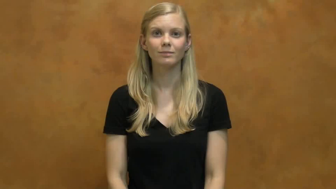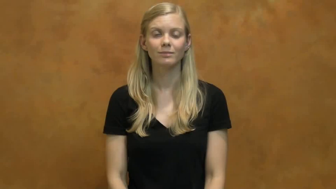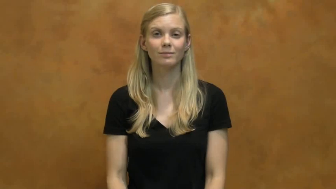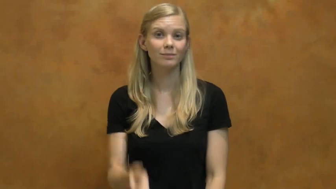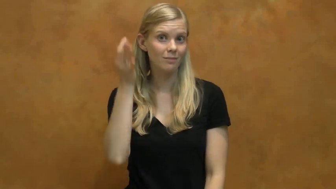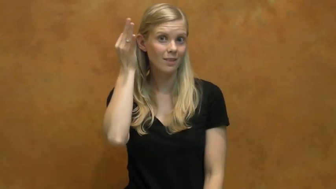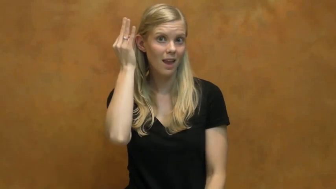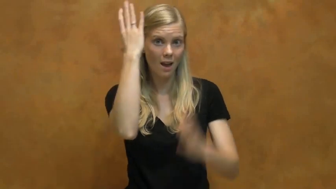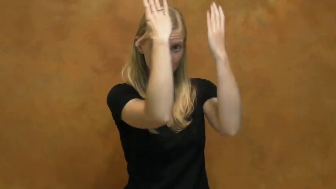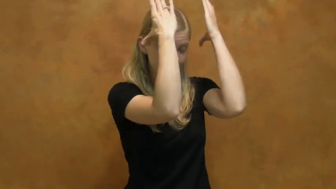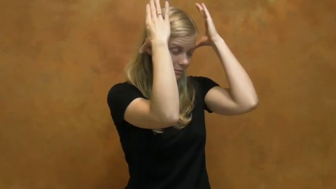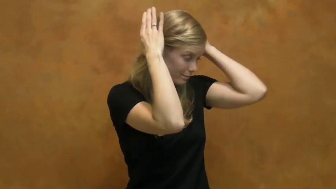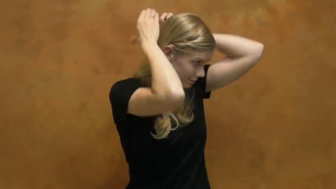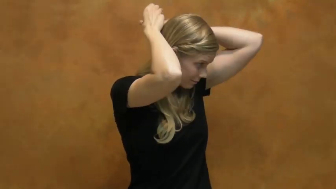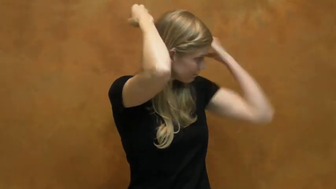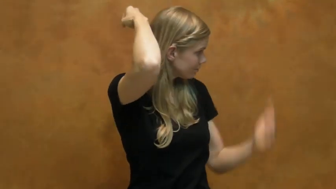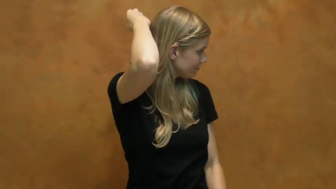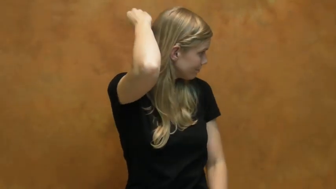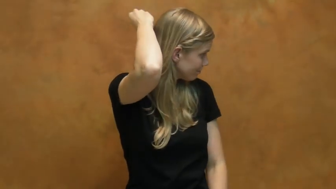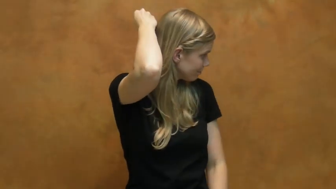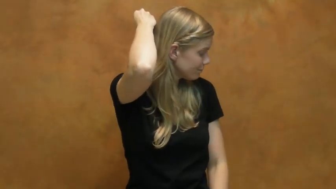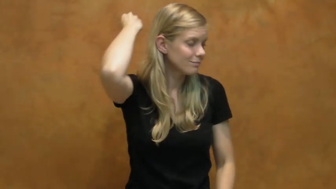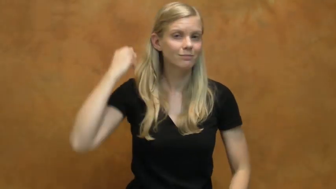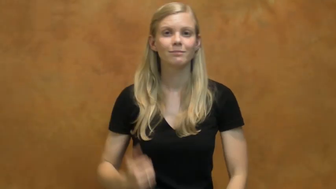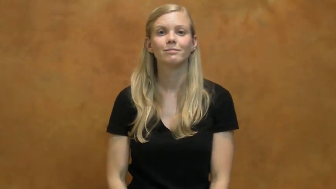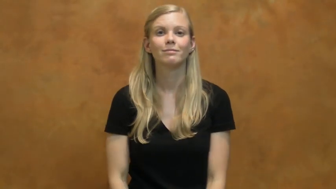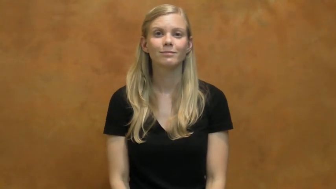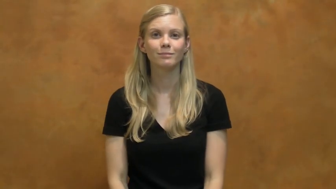ponytail